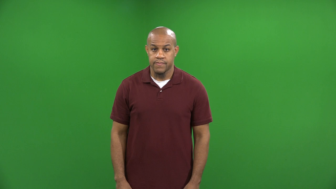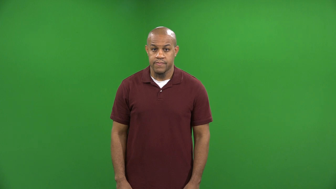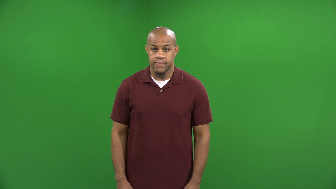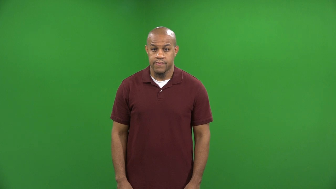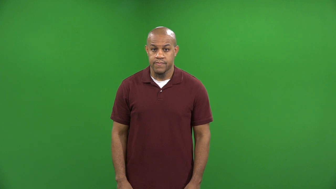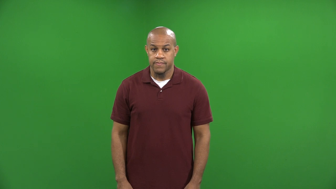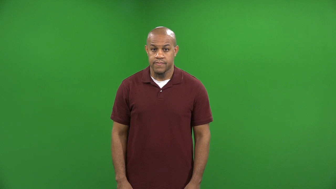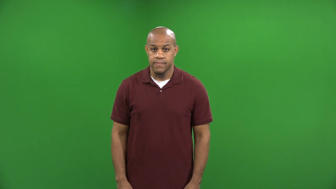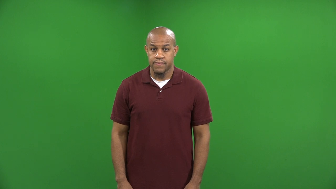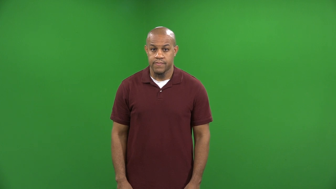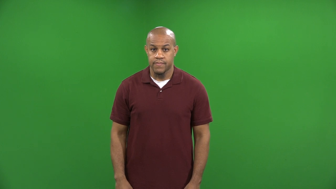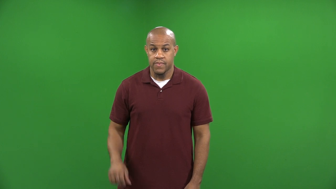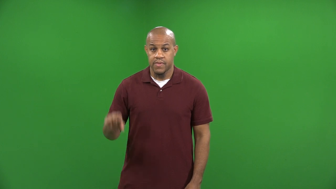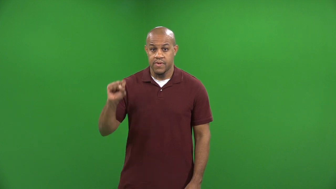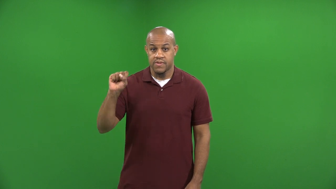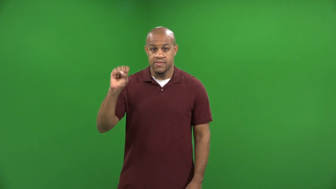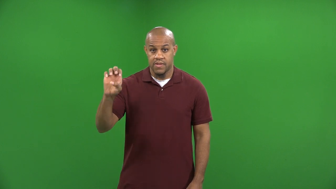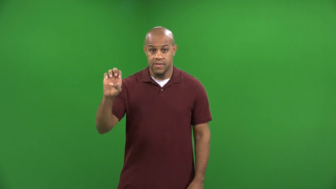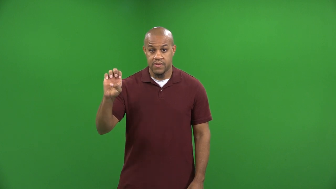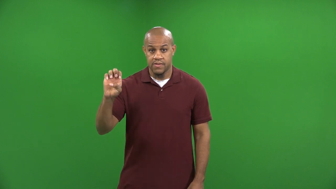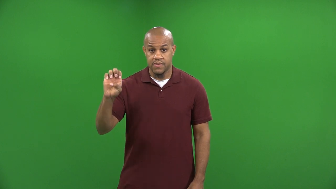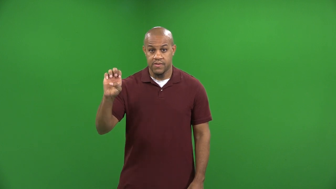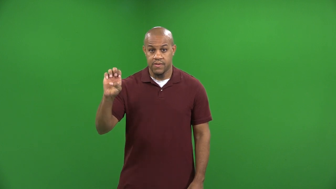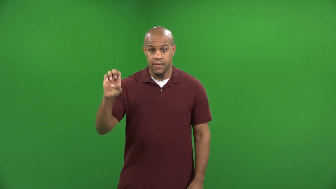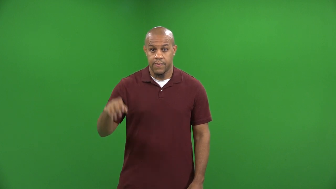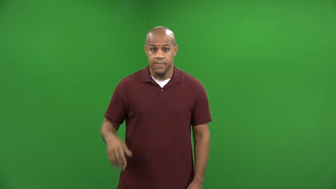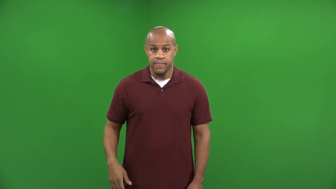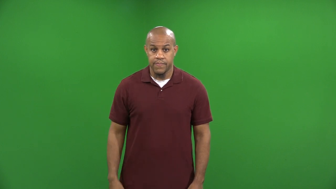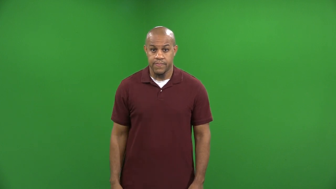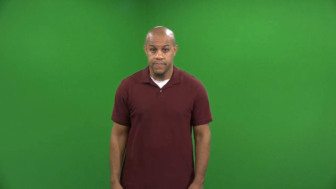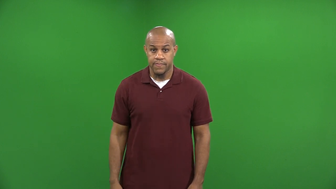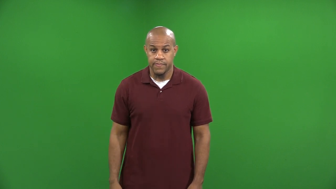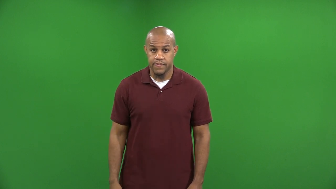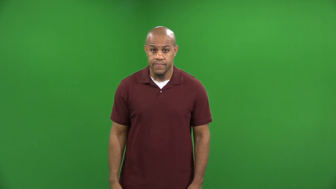Split end-football